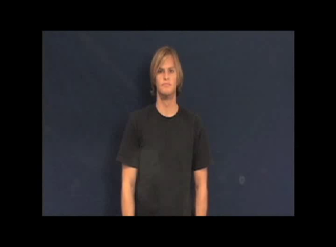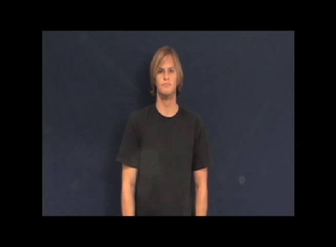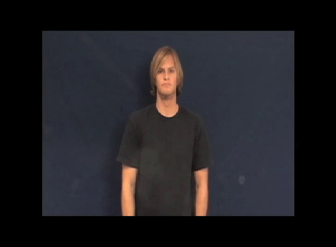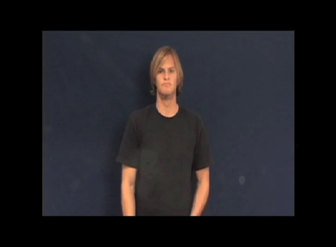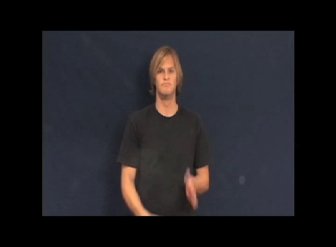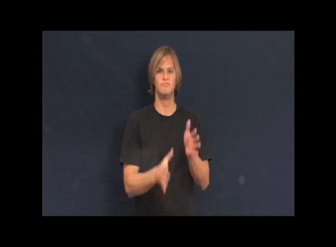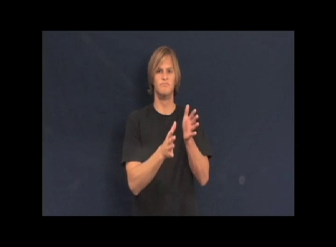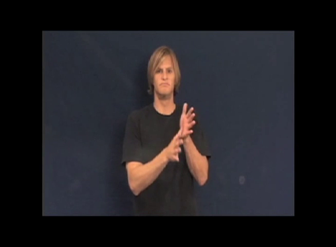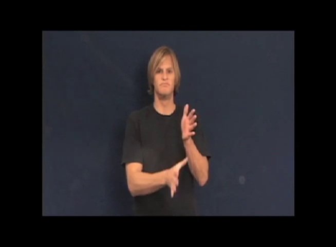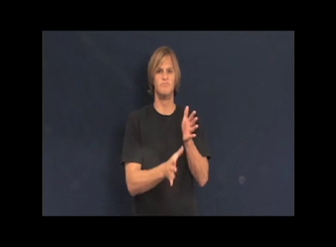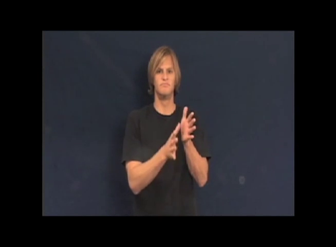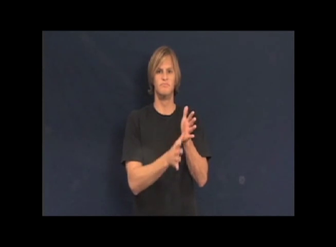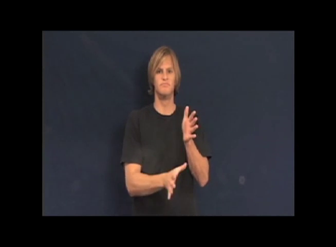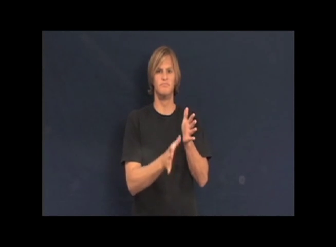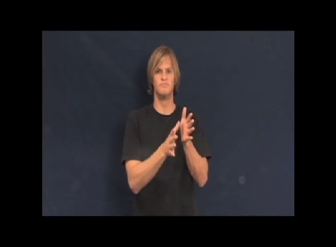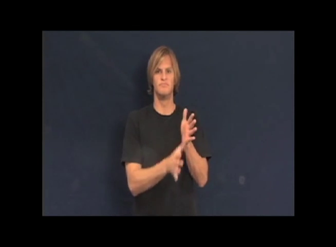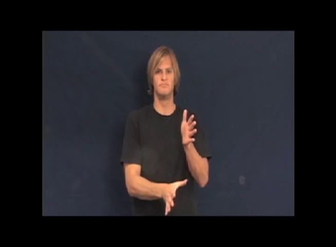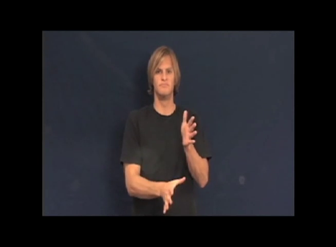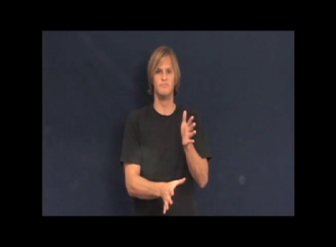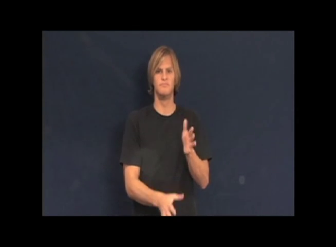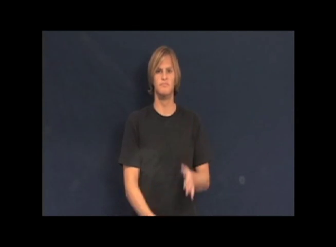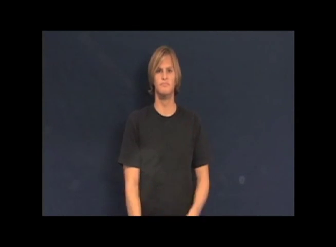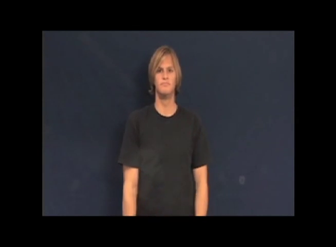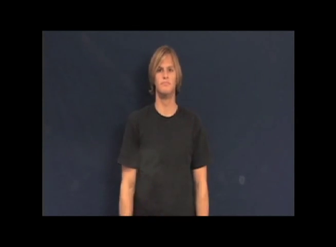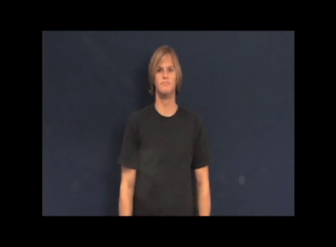Diarrhea